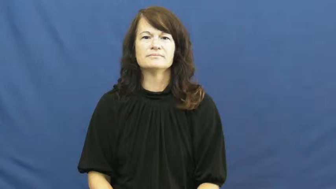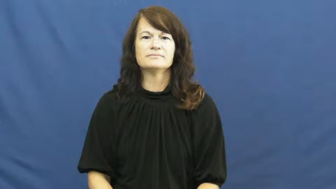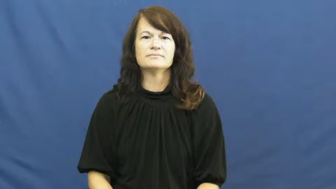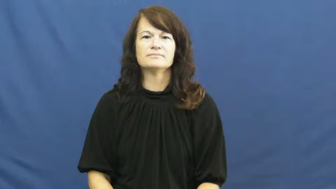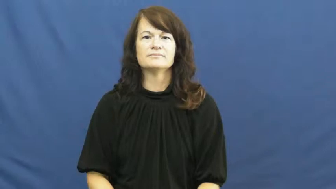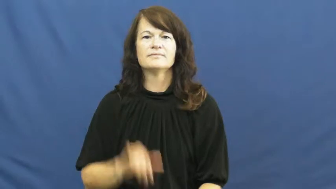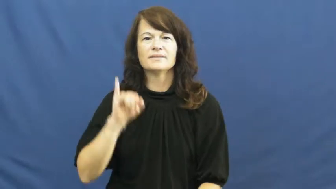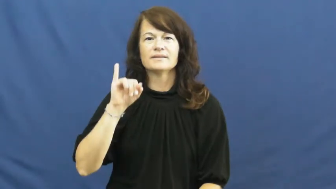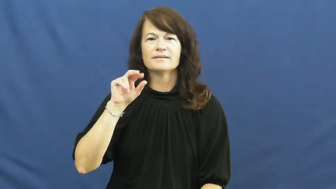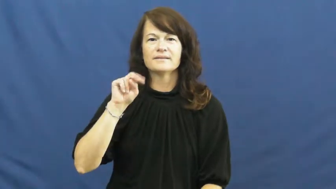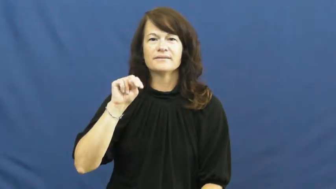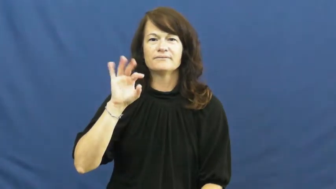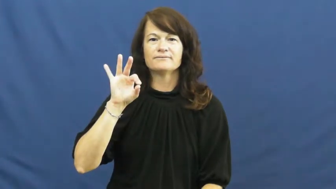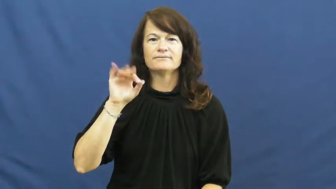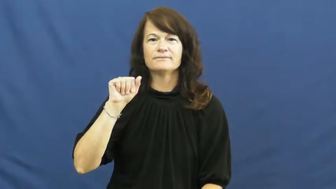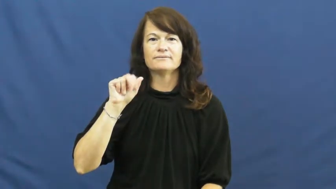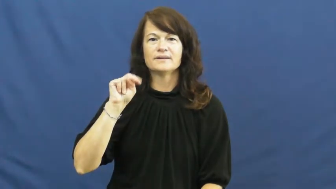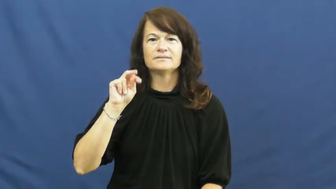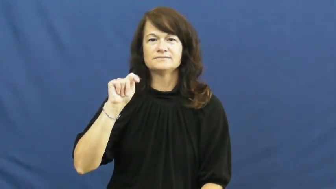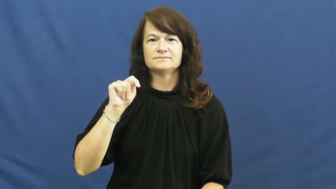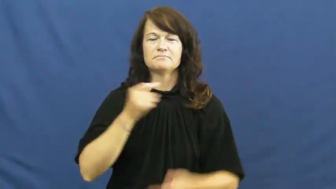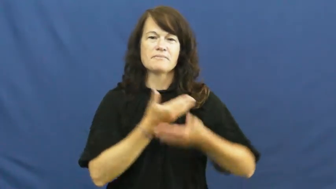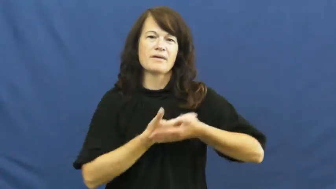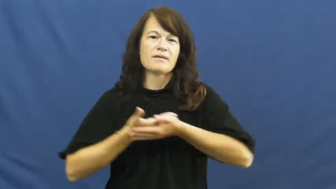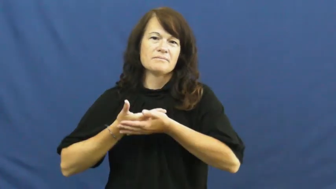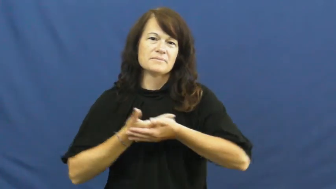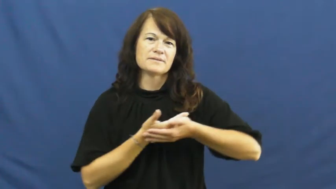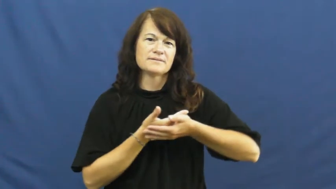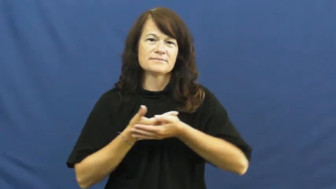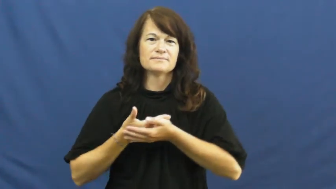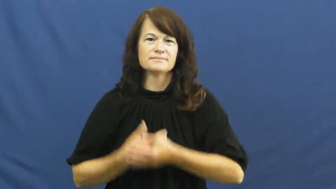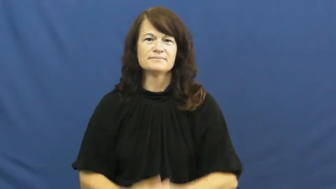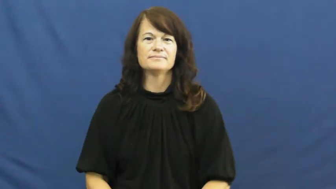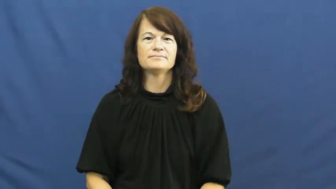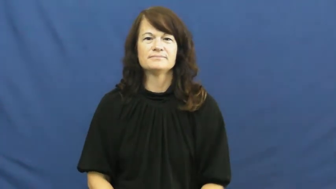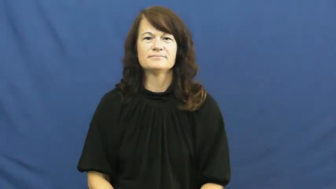infant